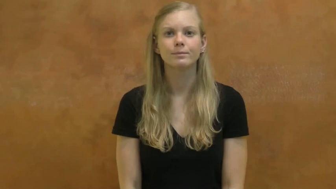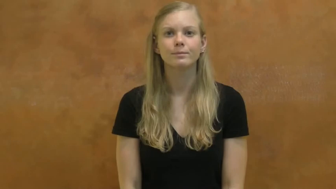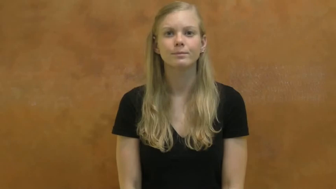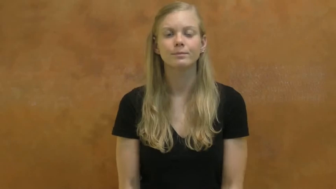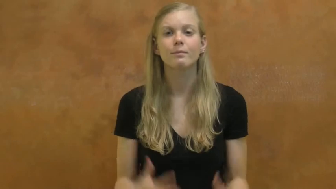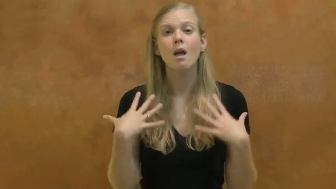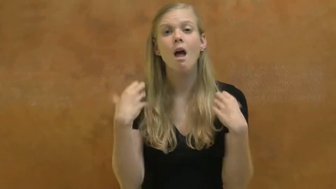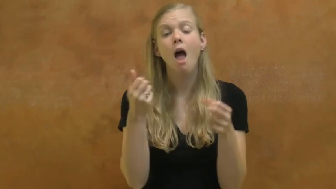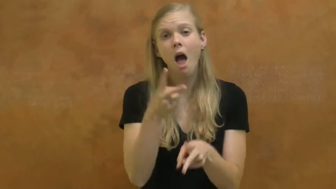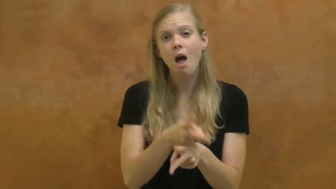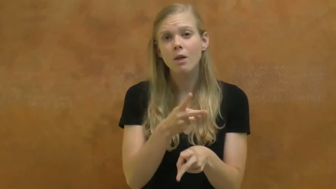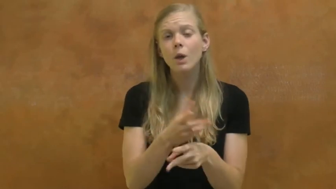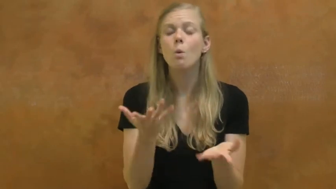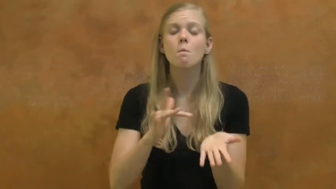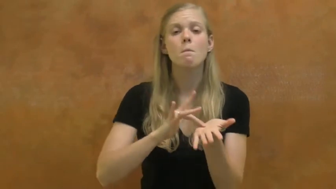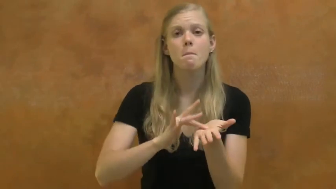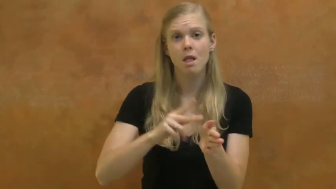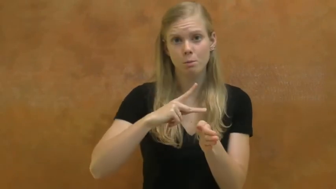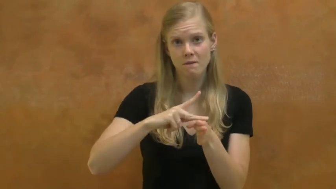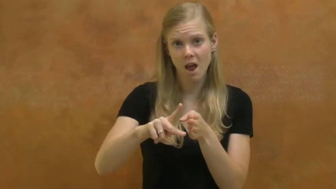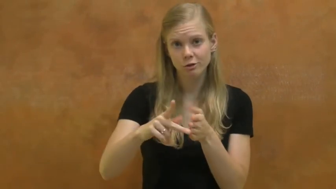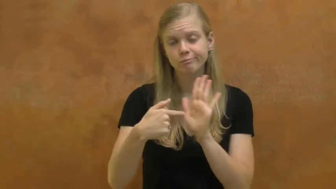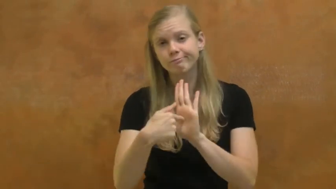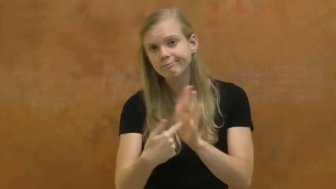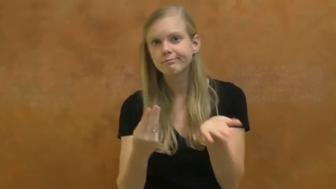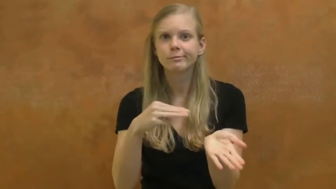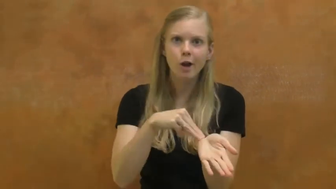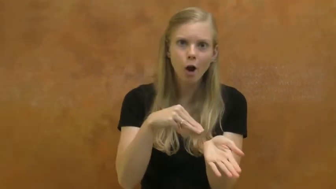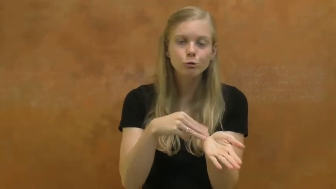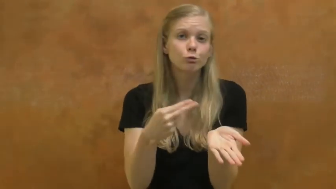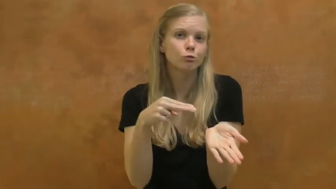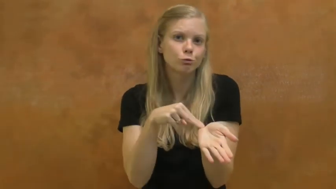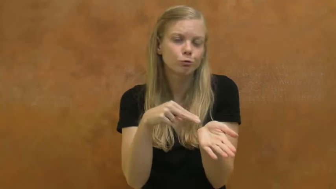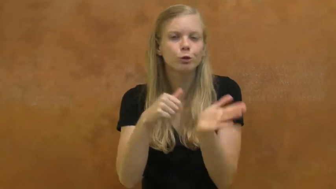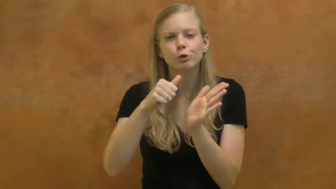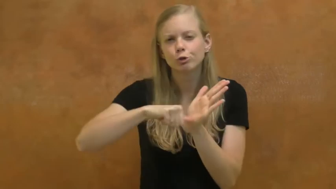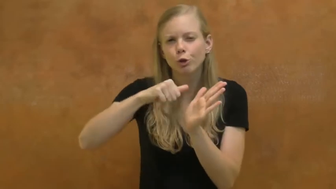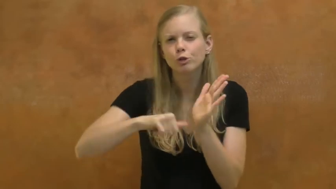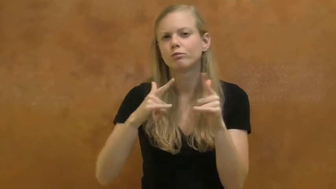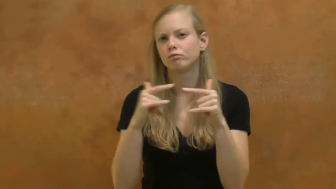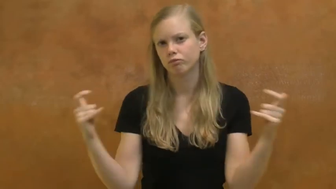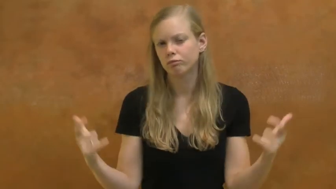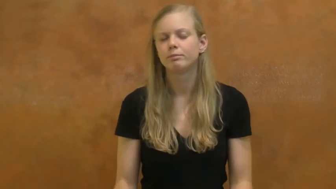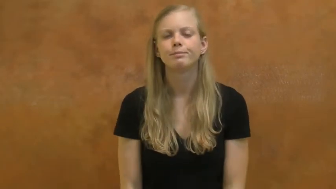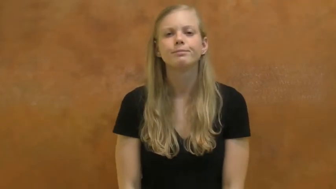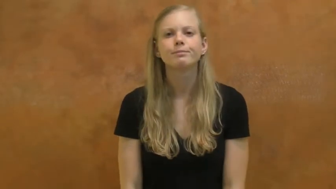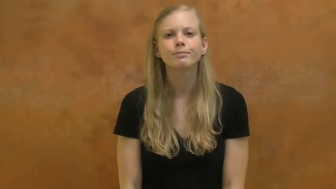clinician